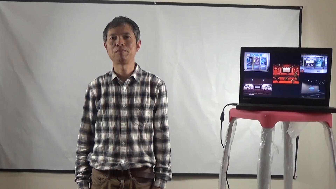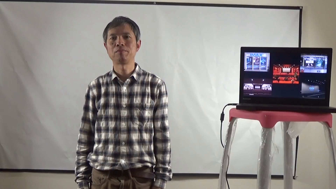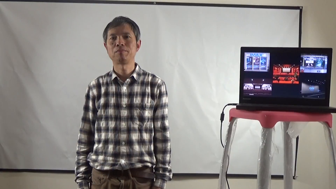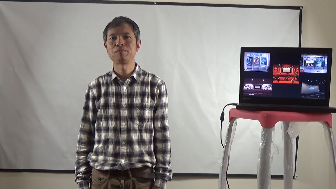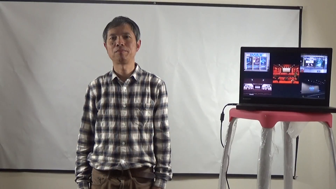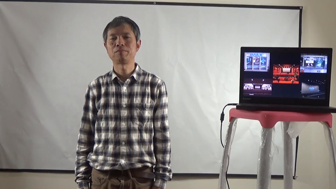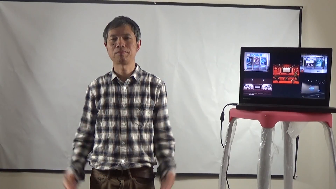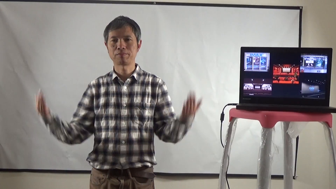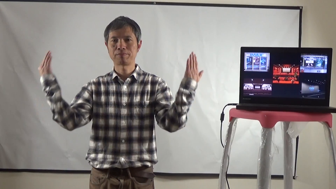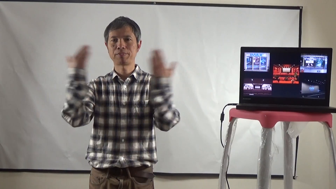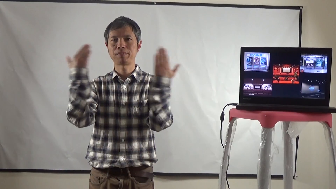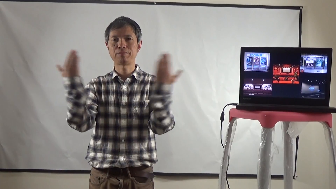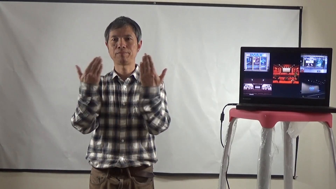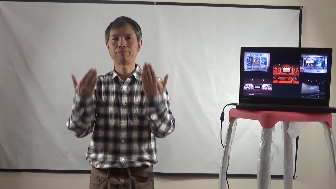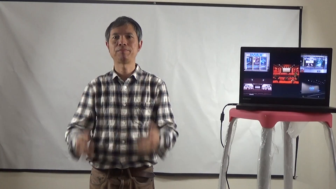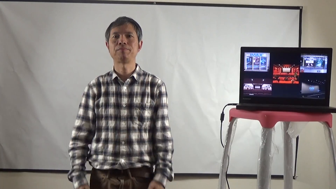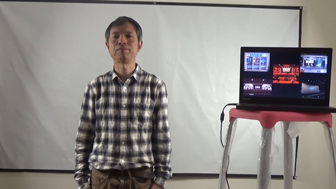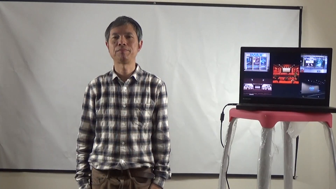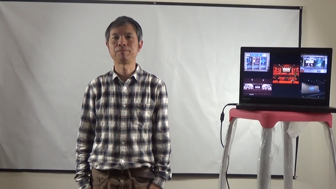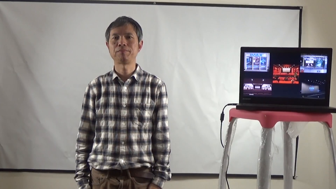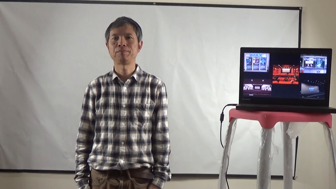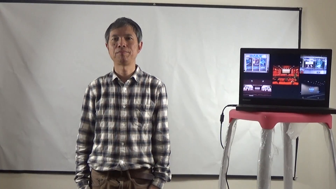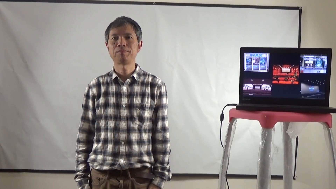movie